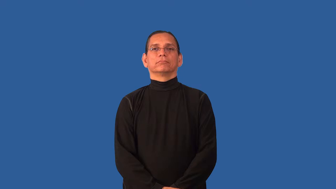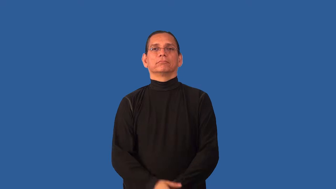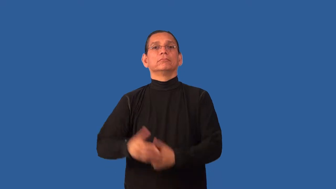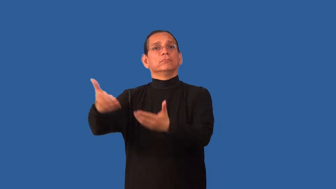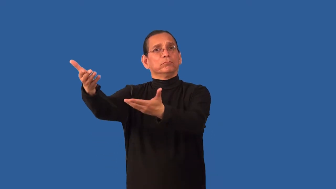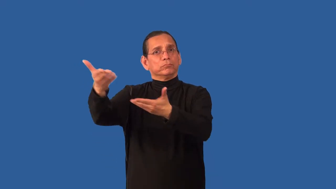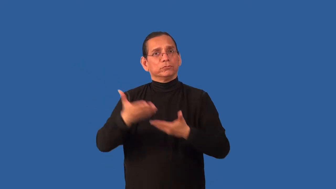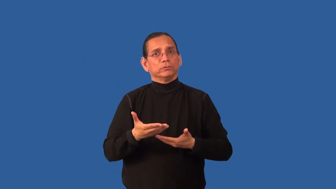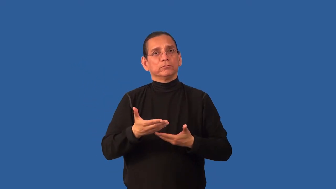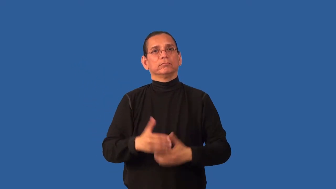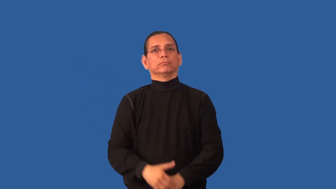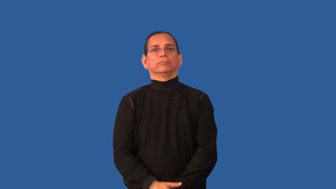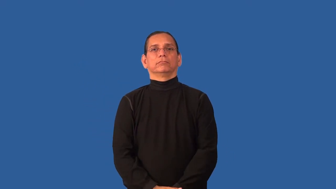bring back